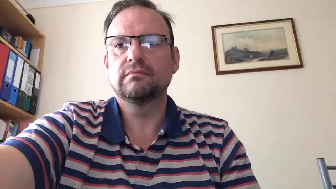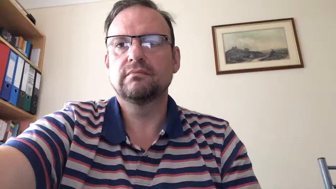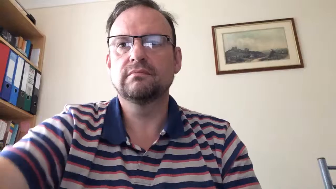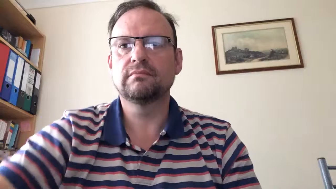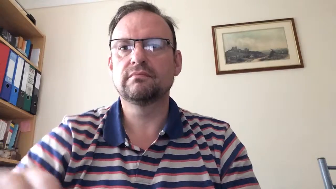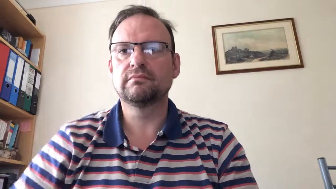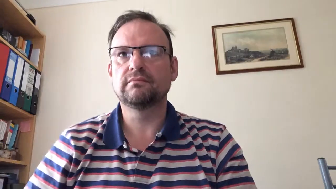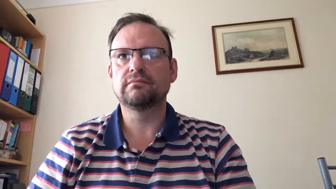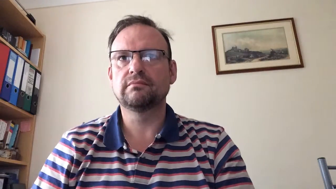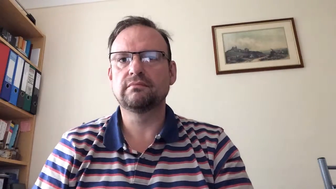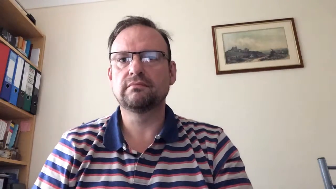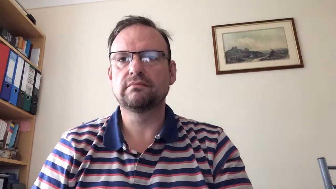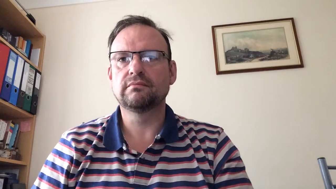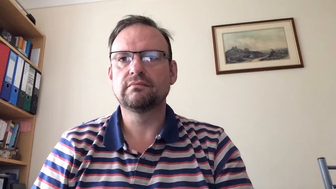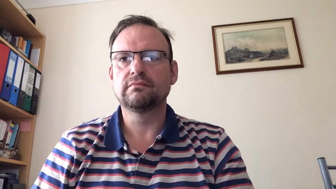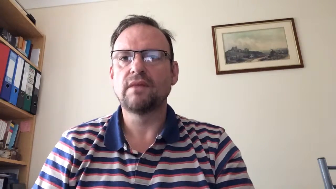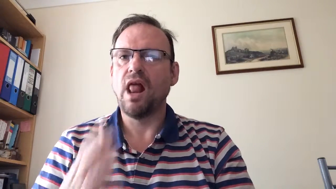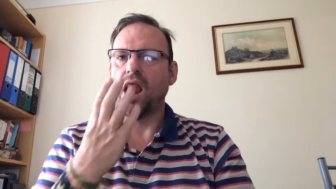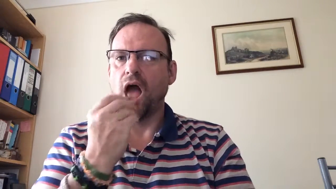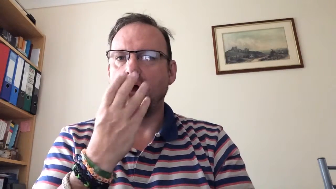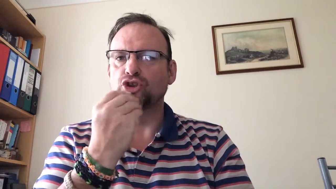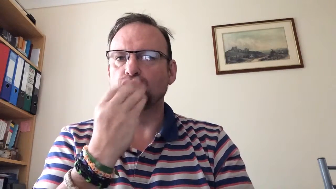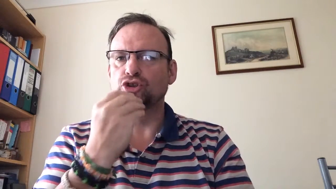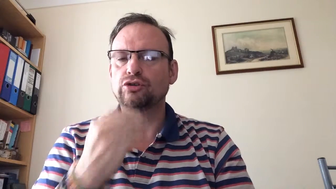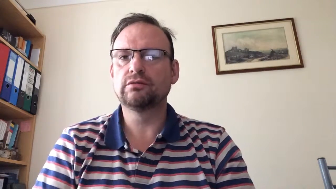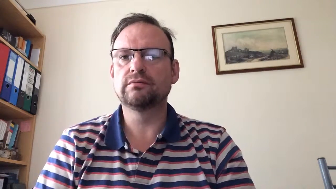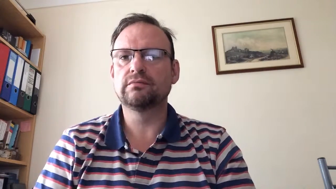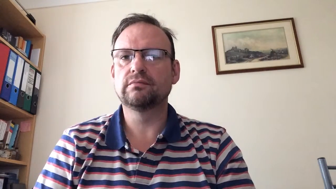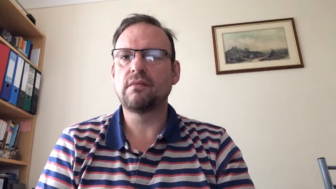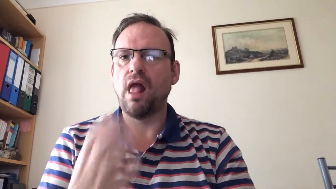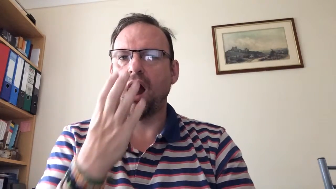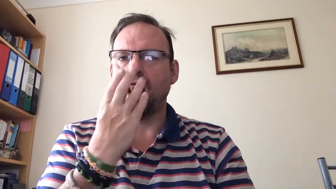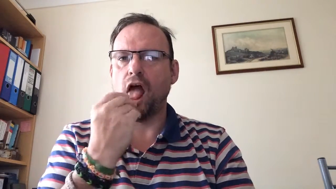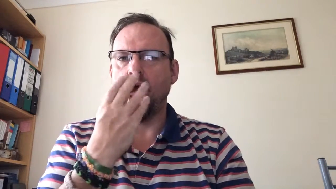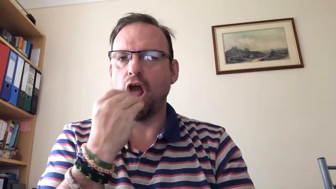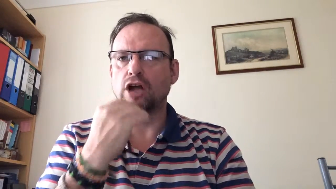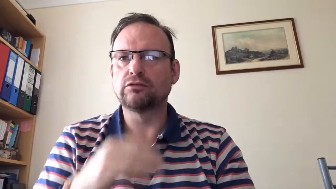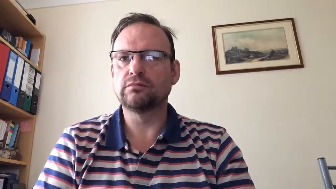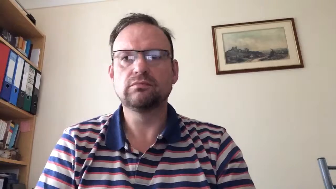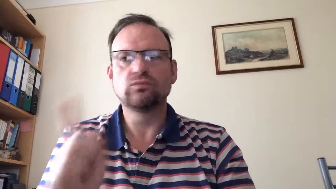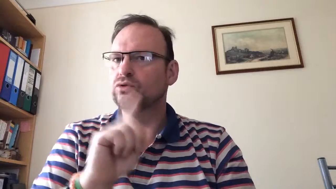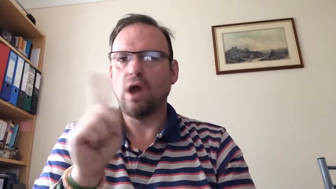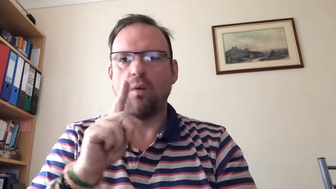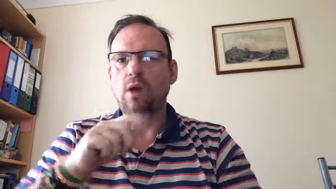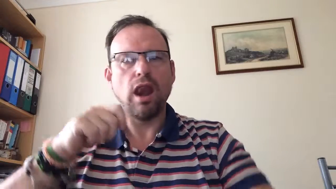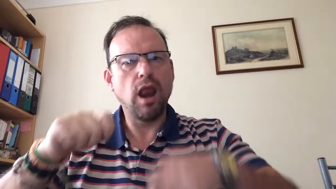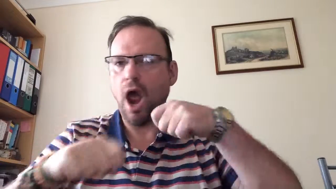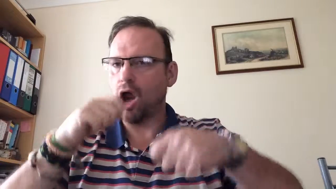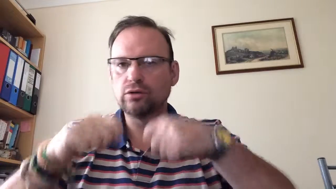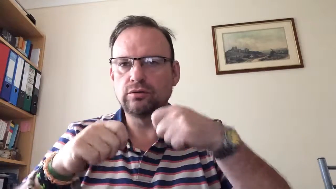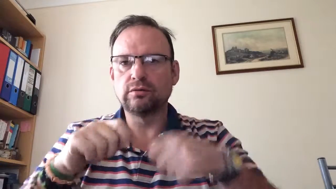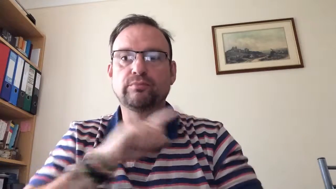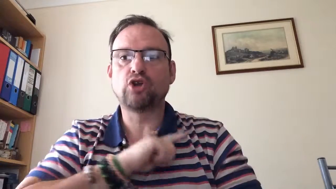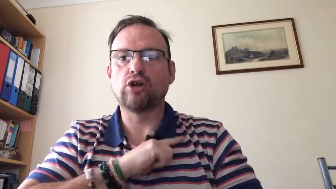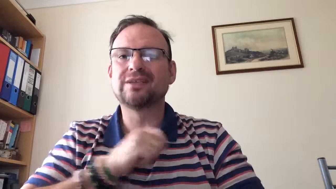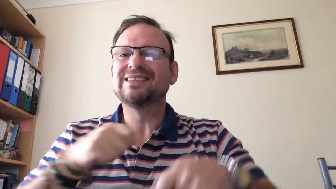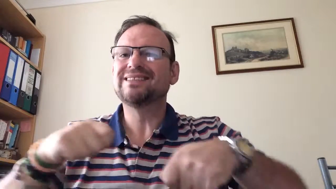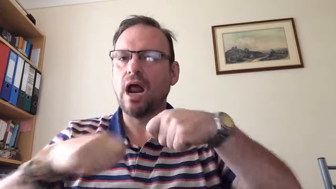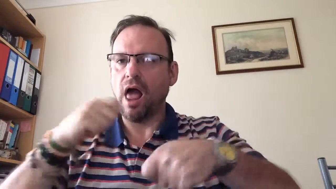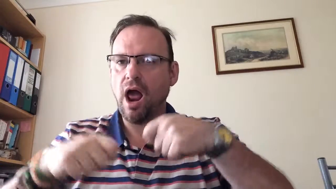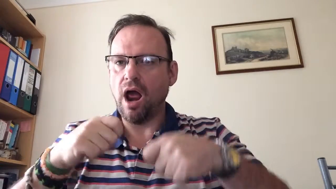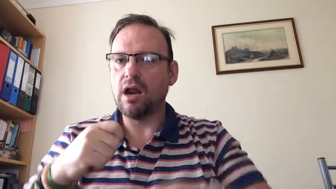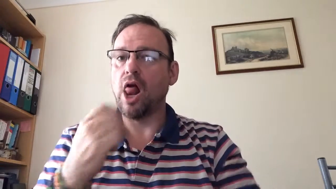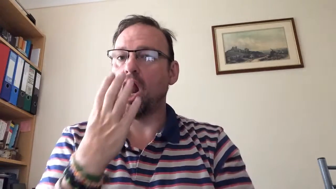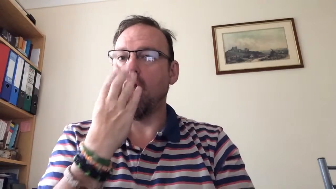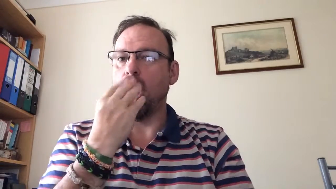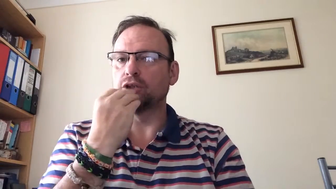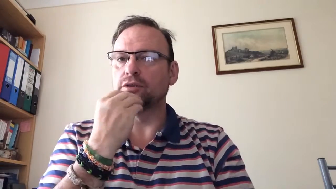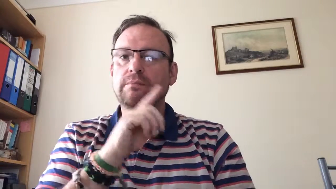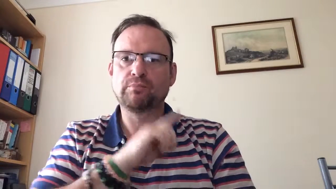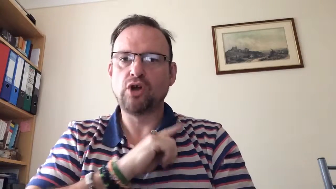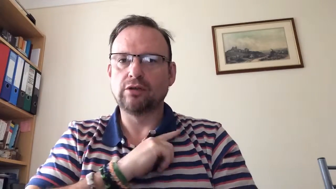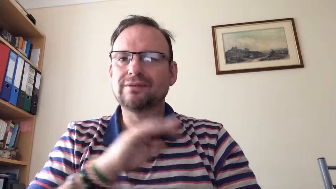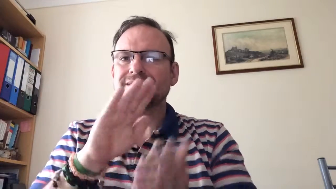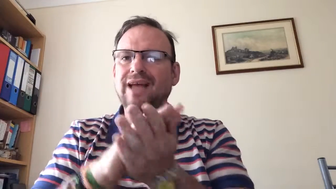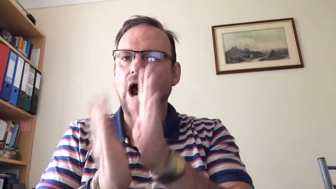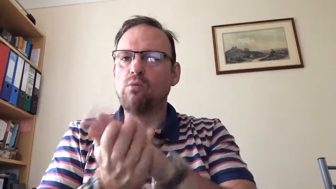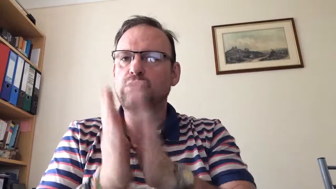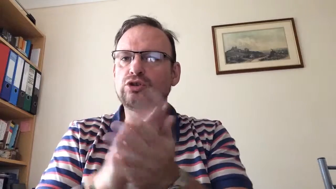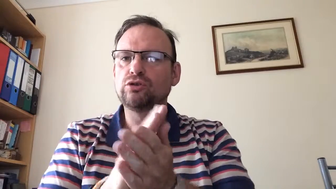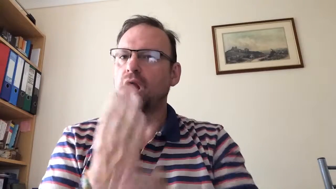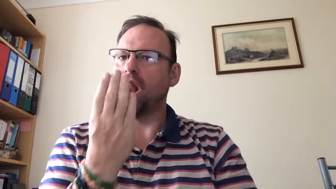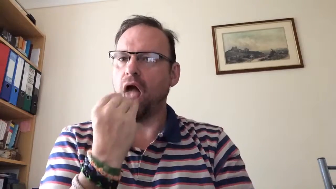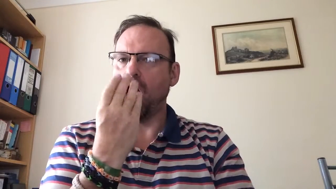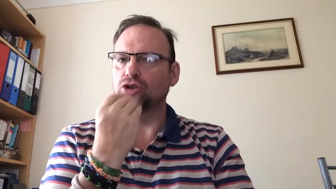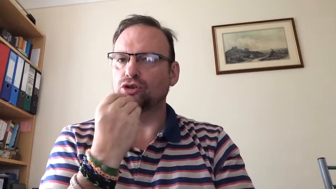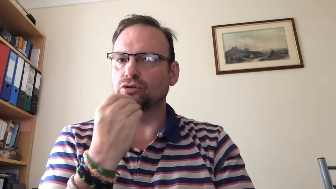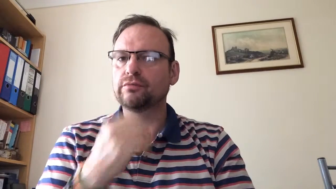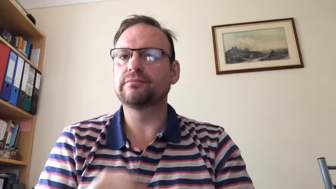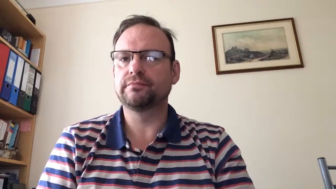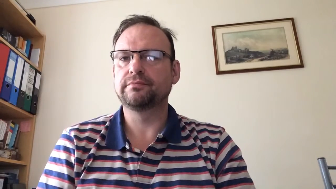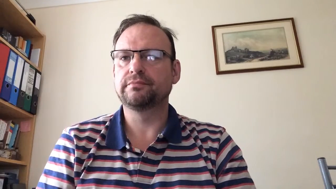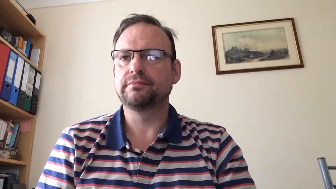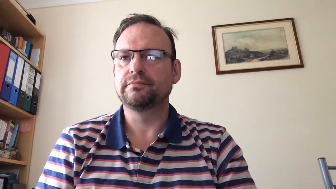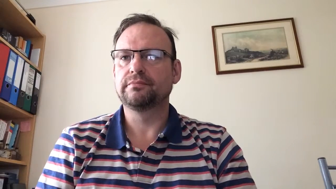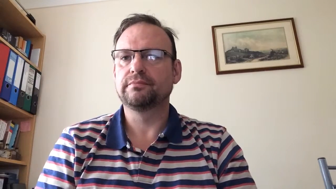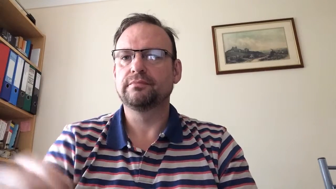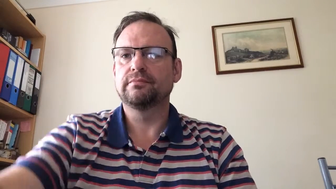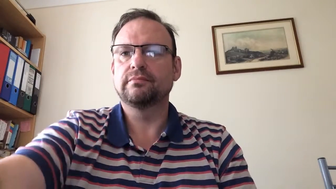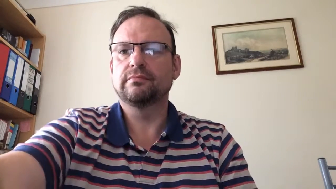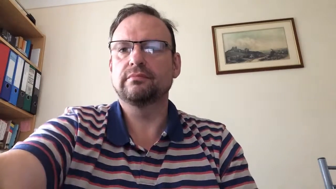Lunch